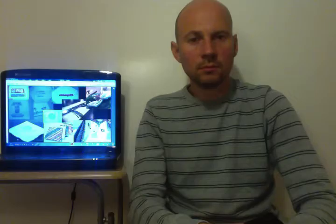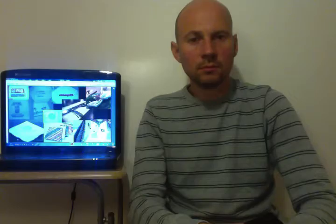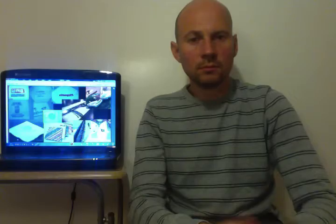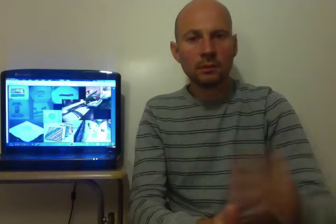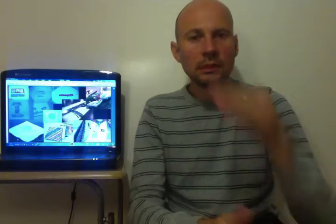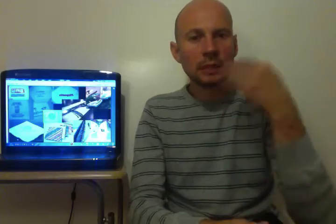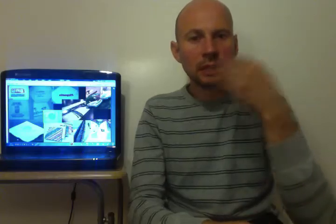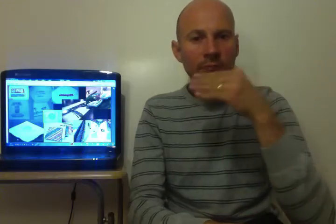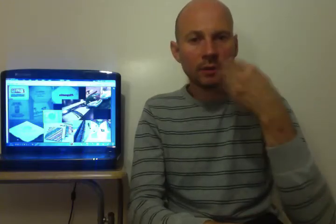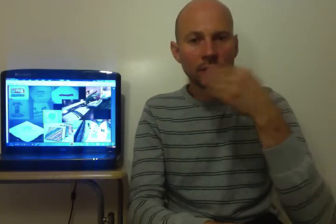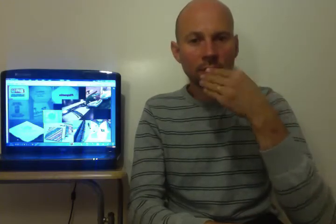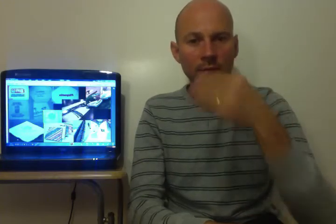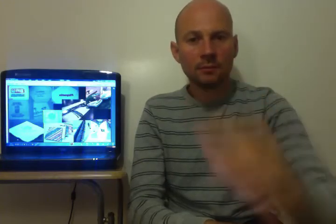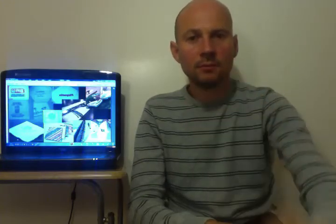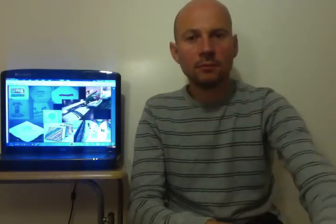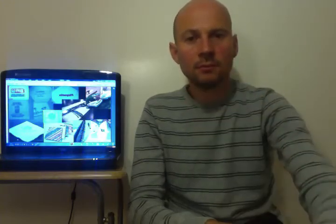napkin